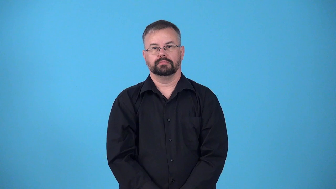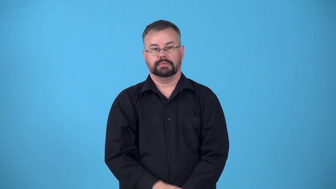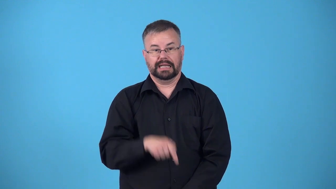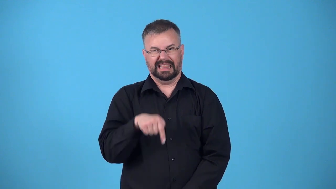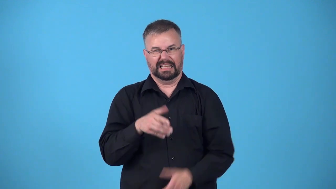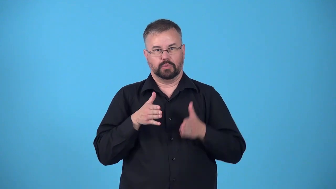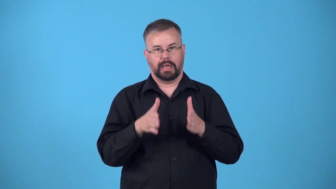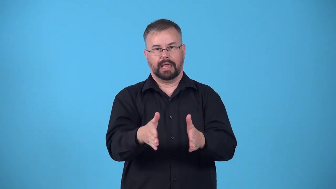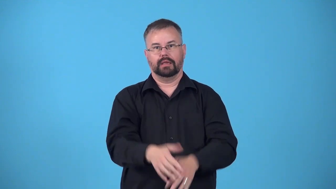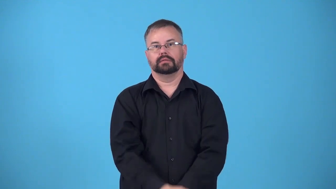thusly